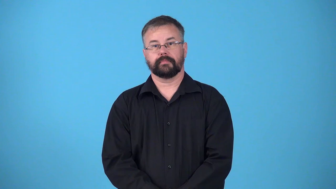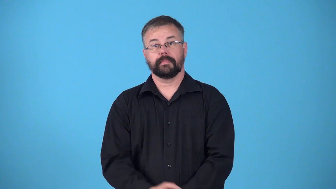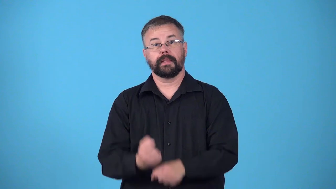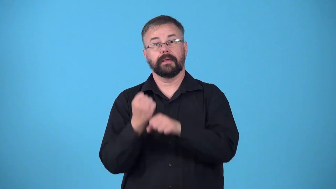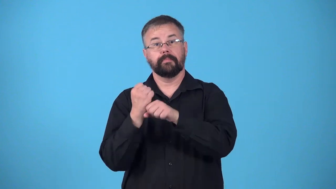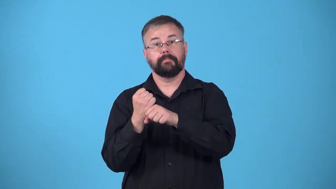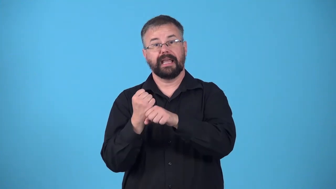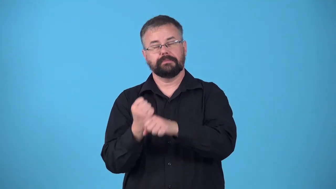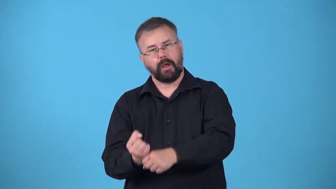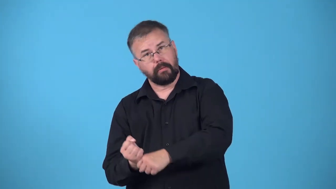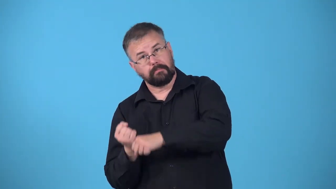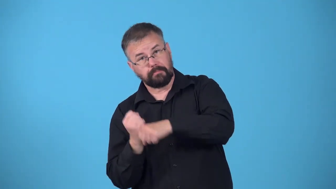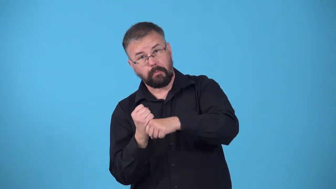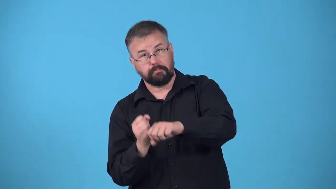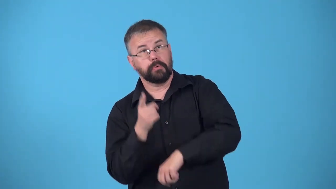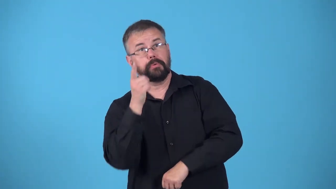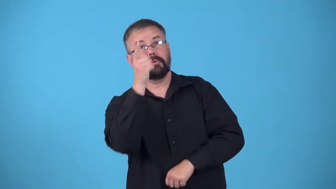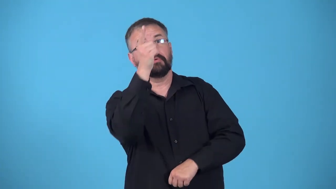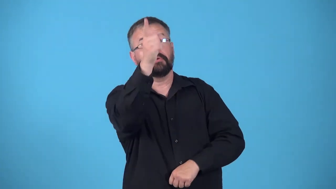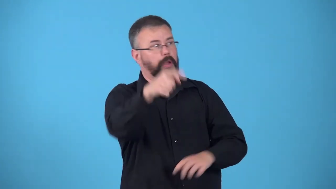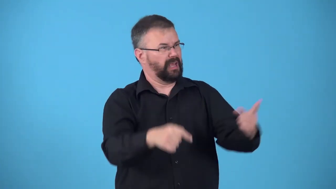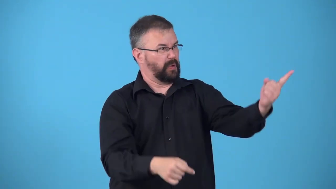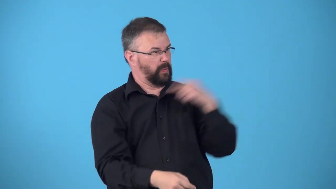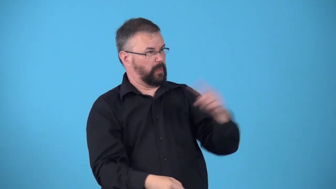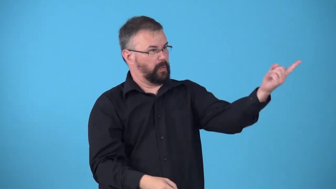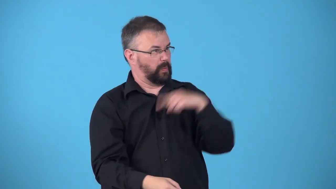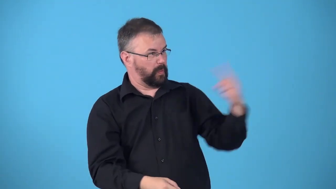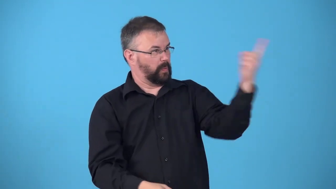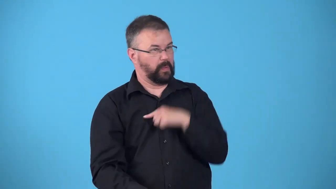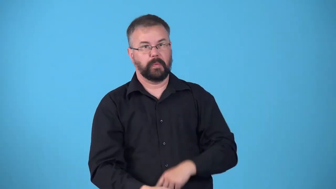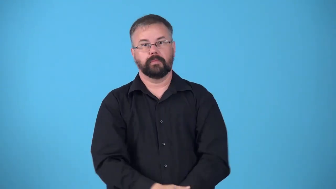drive in